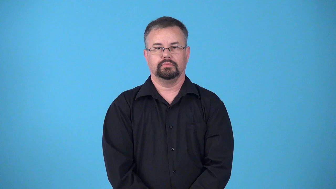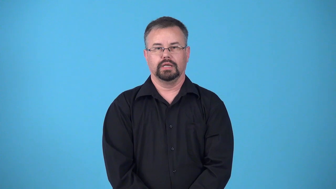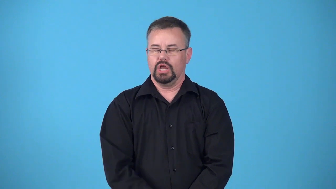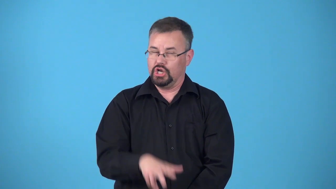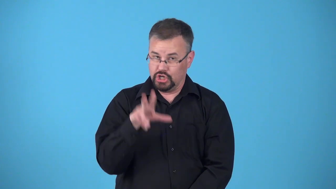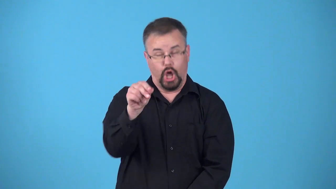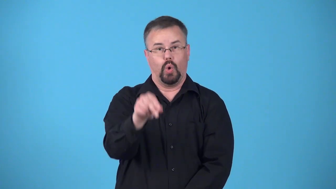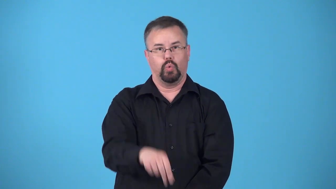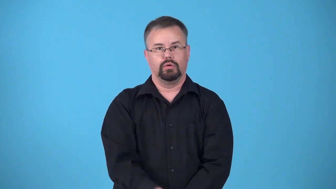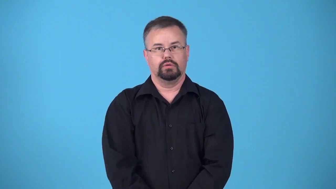not a snowball's chance in hell